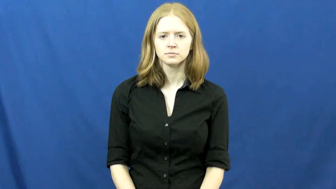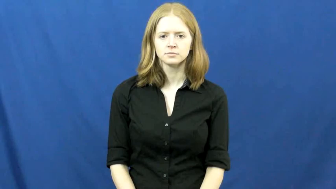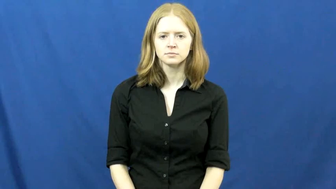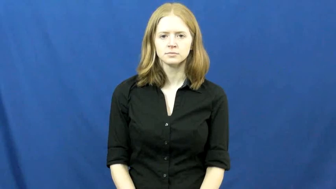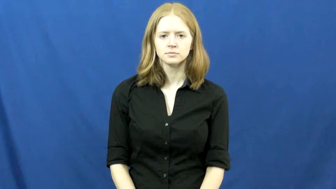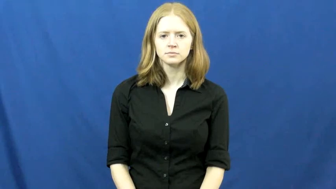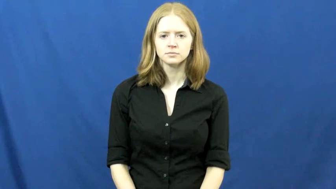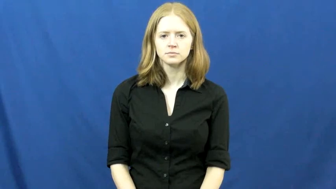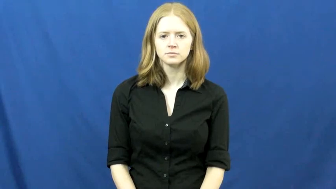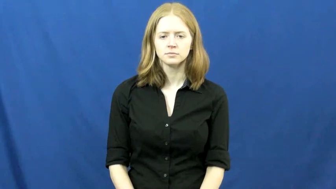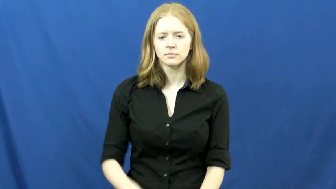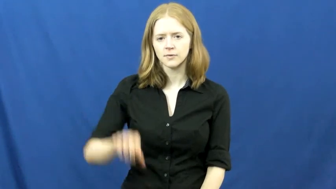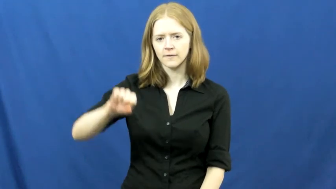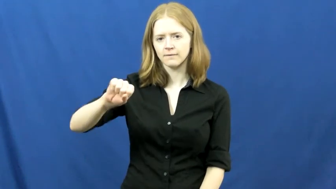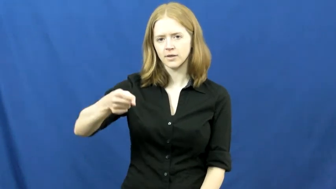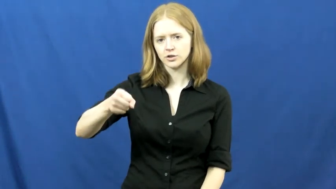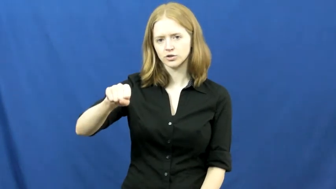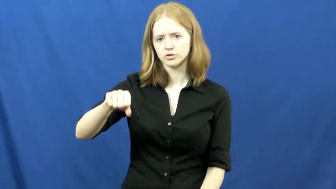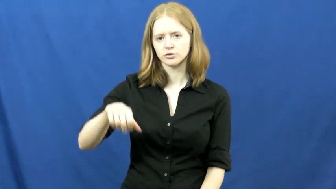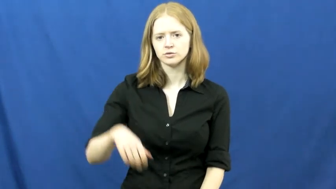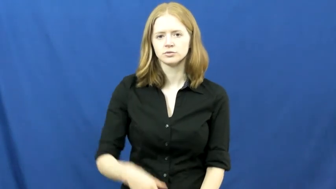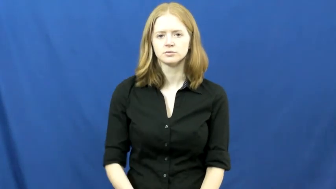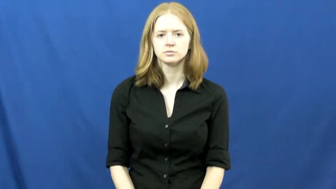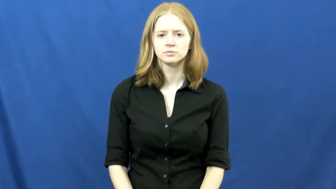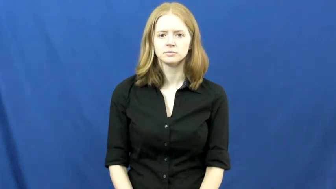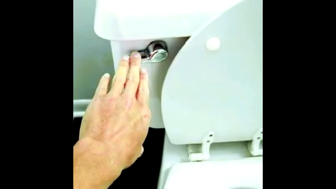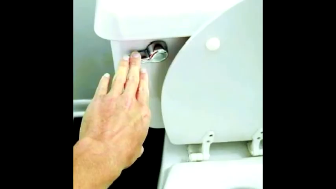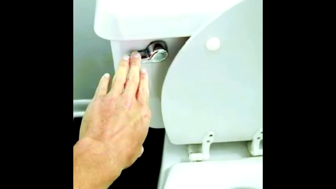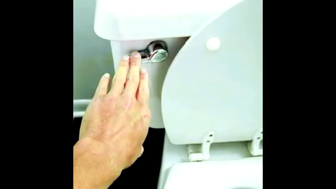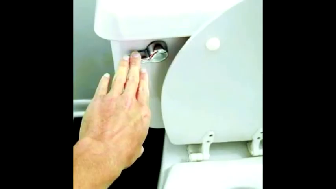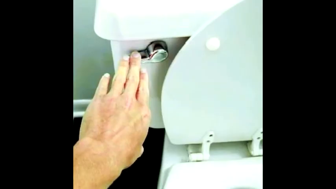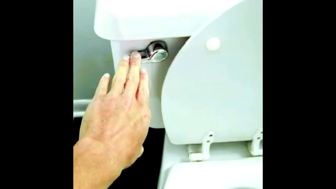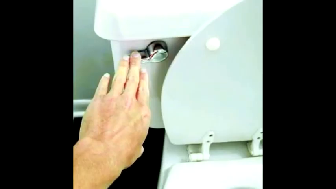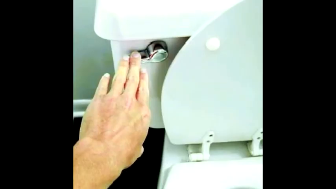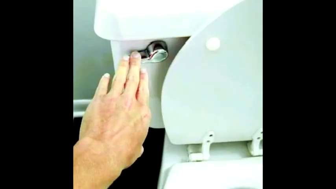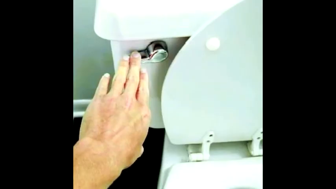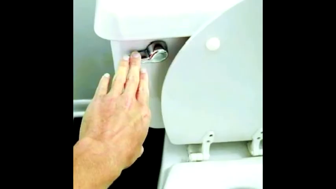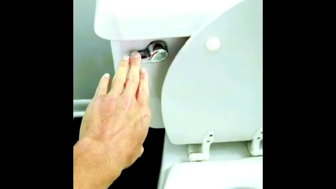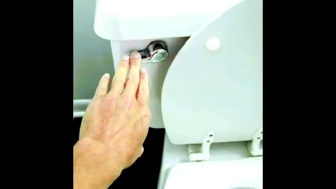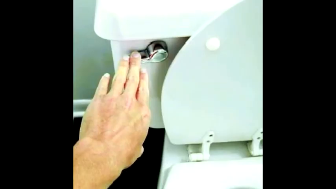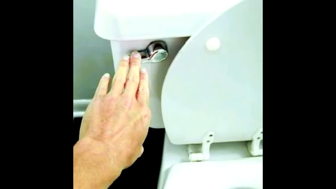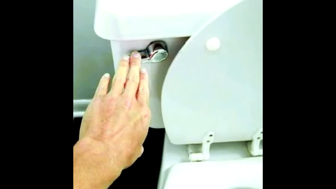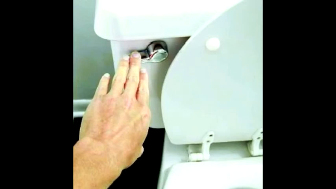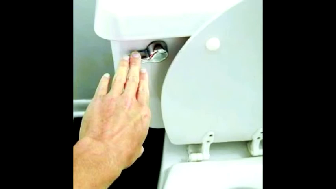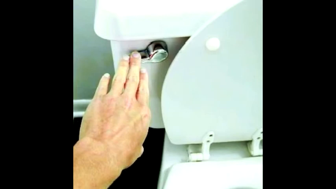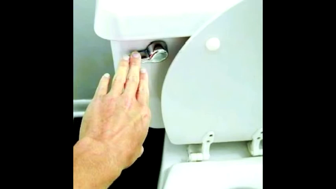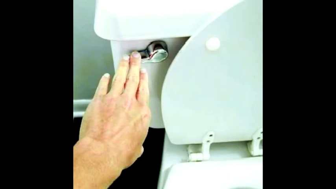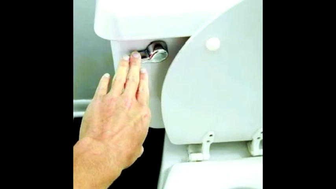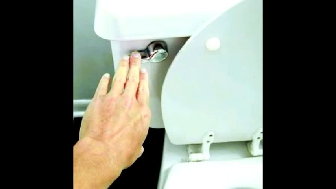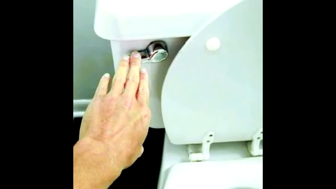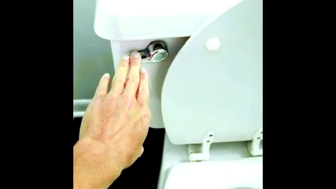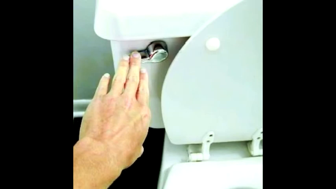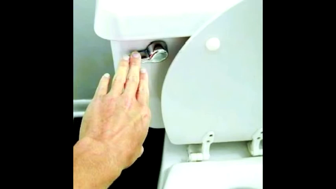flush-toilet